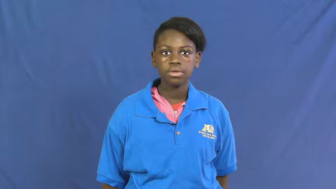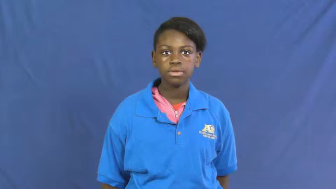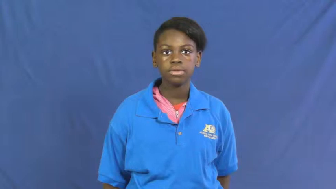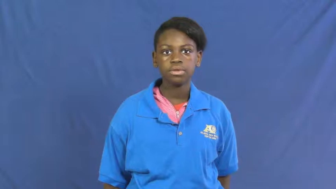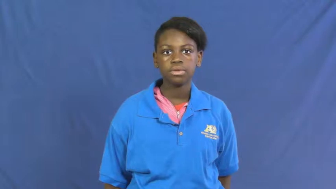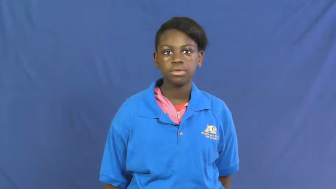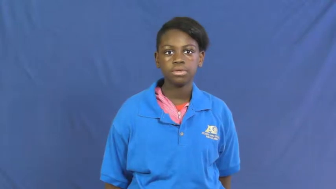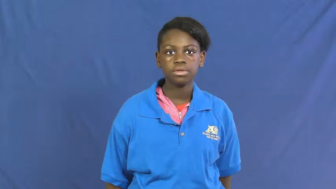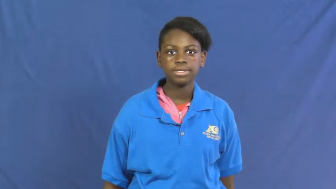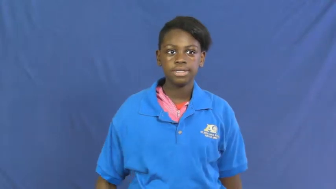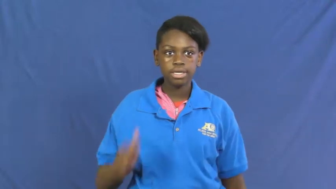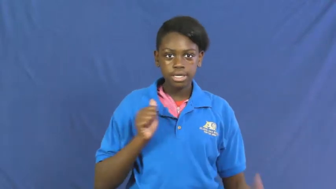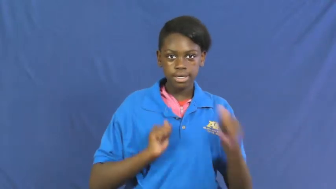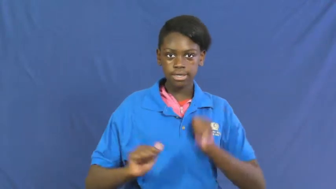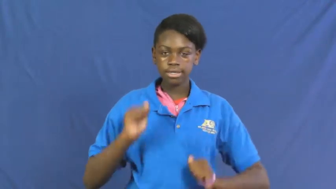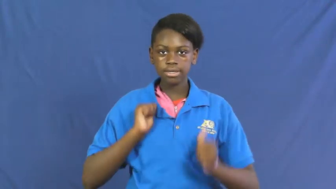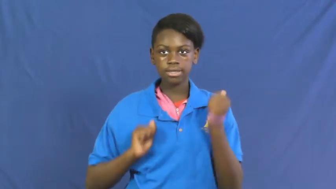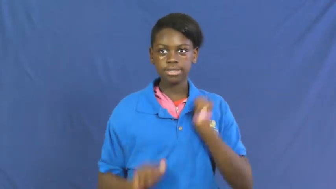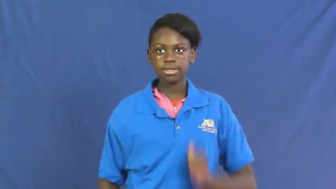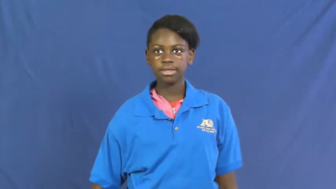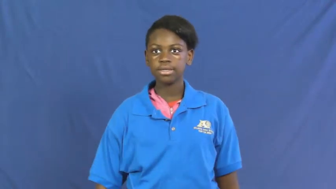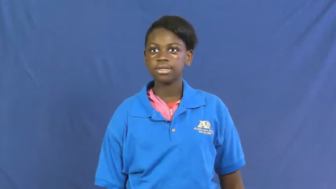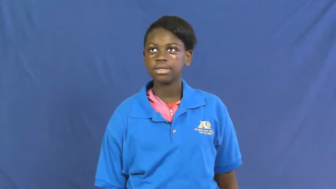theater,theatre